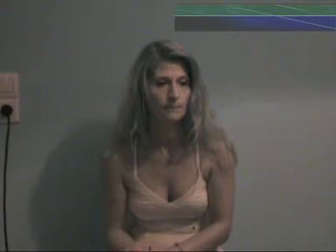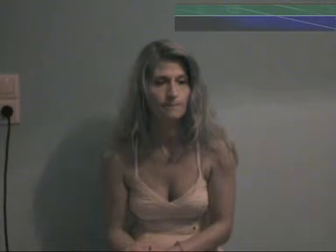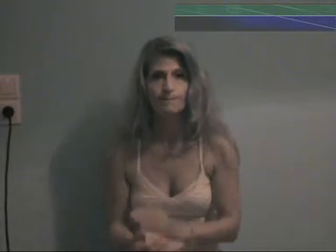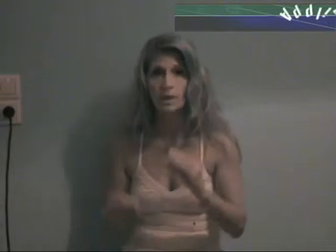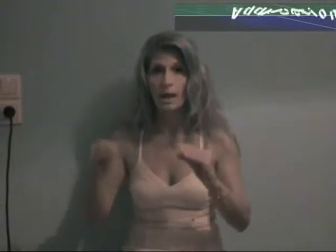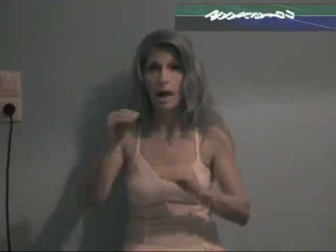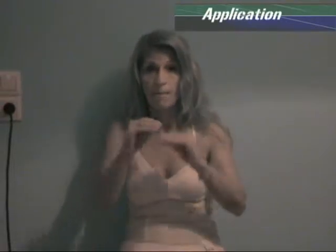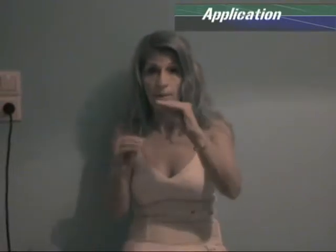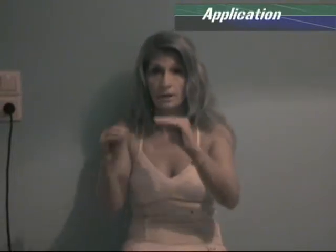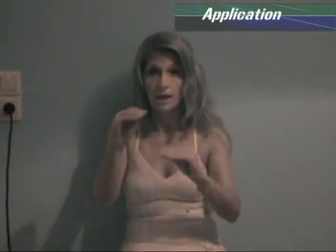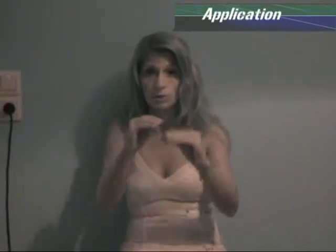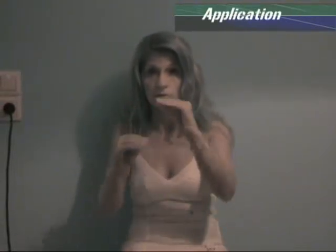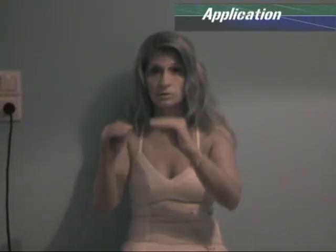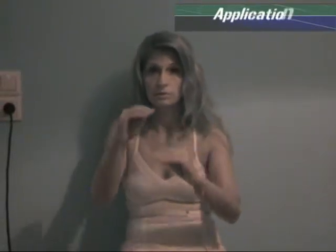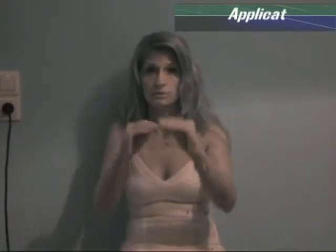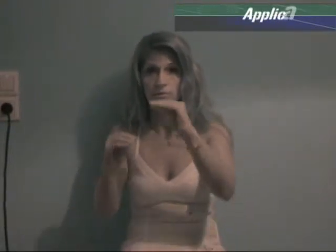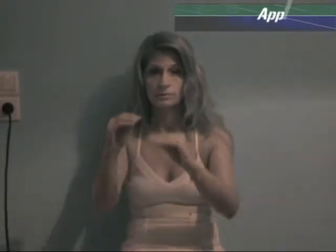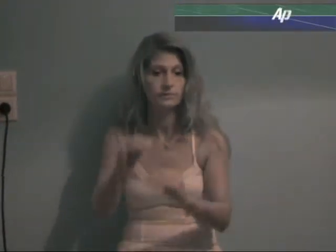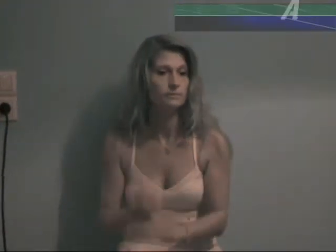Application